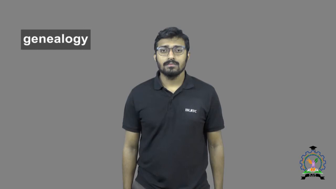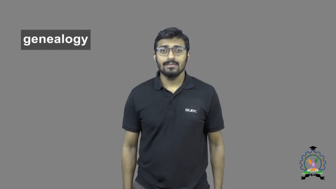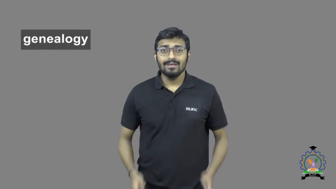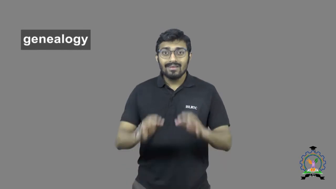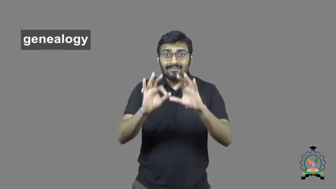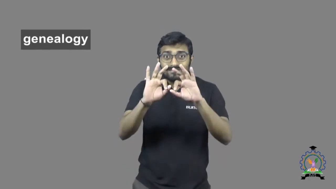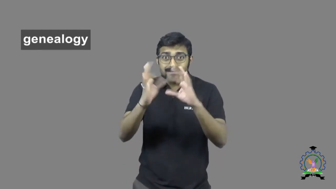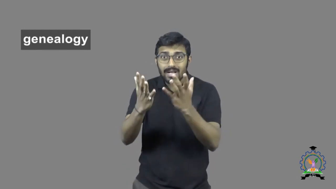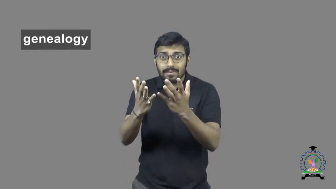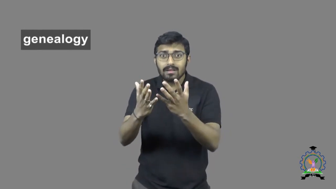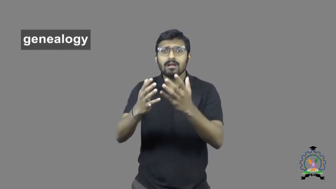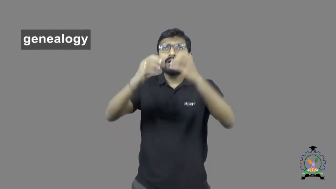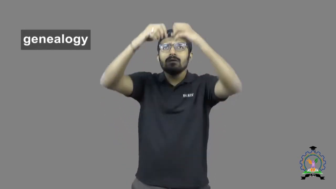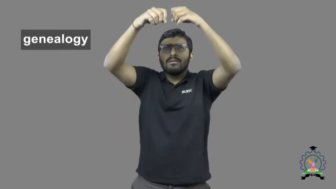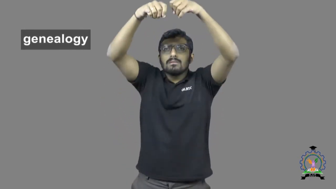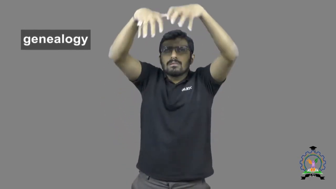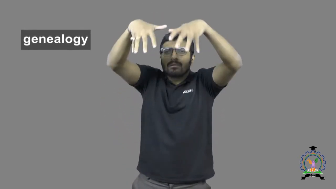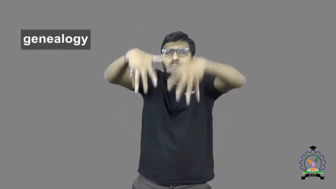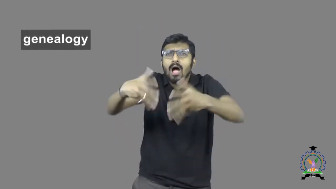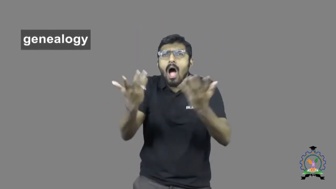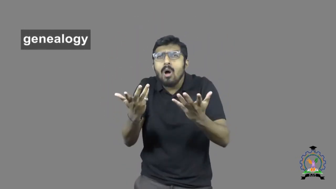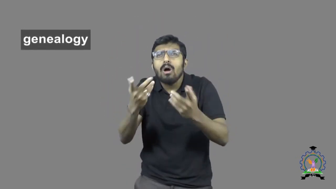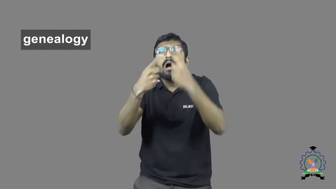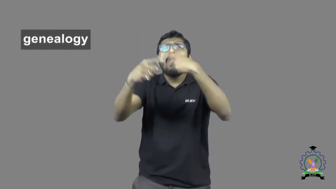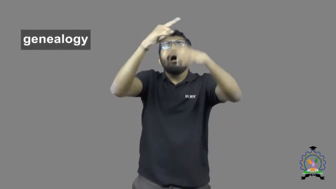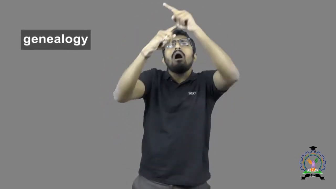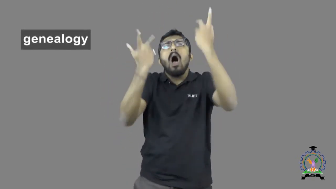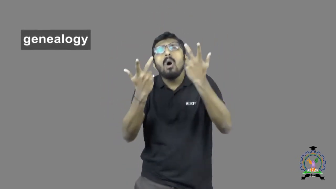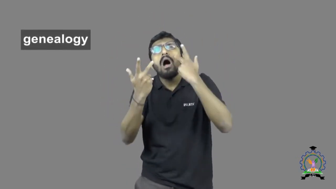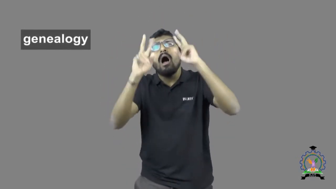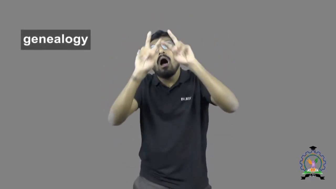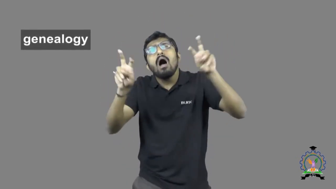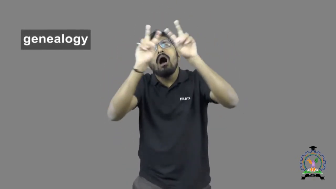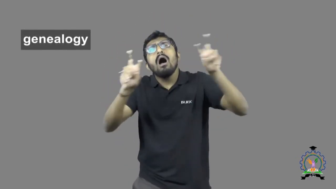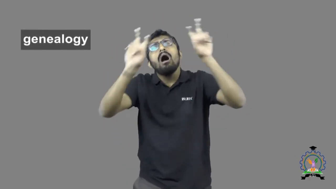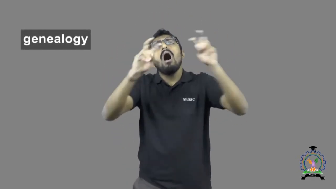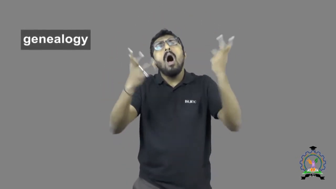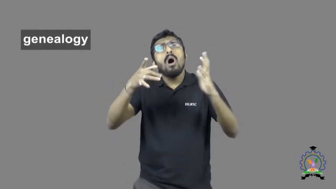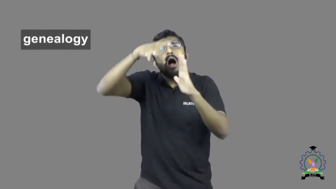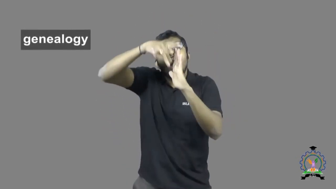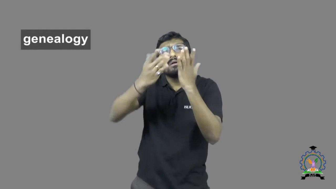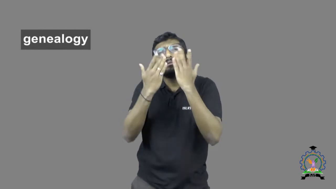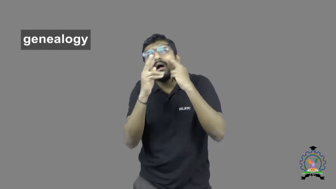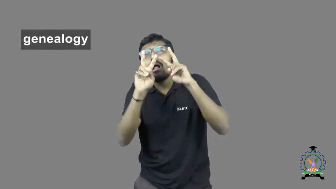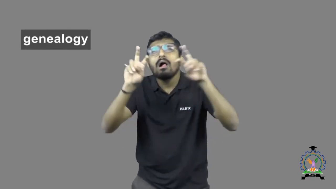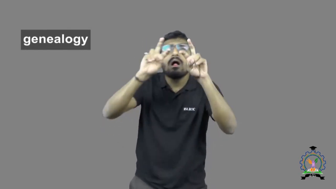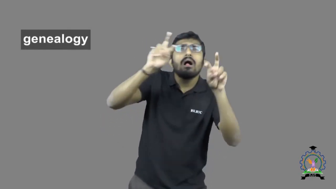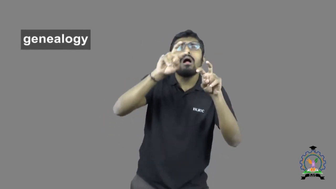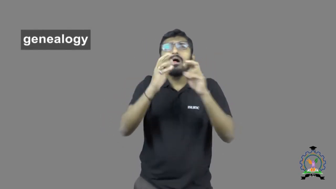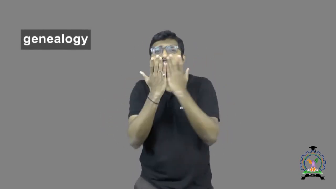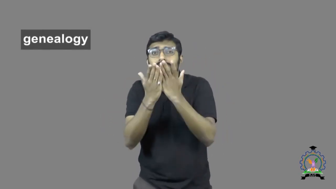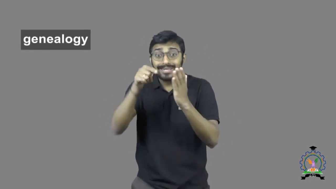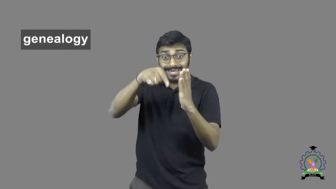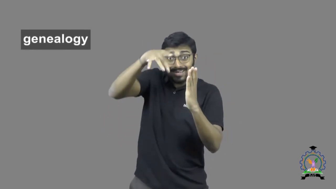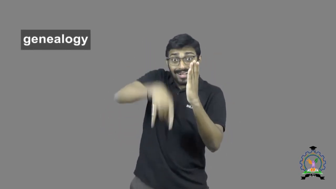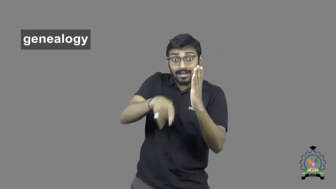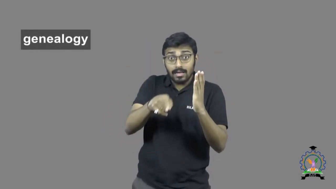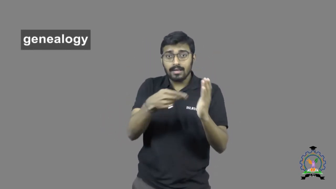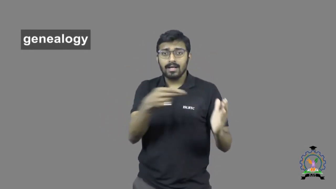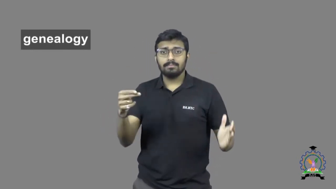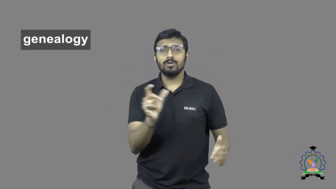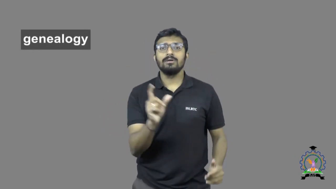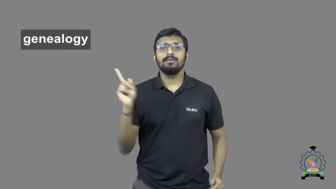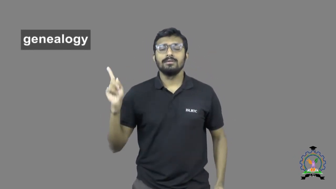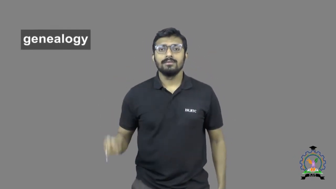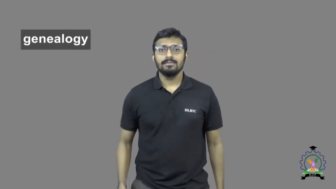genealogy